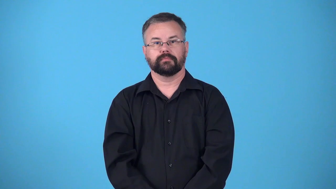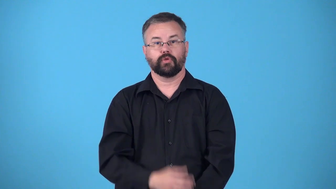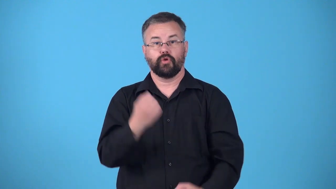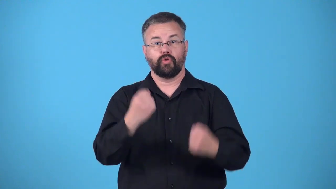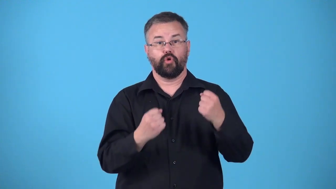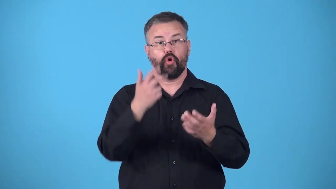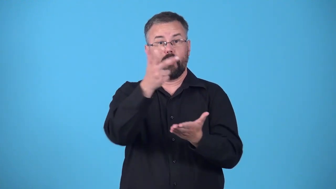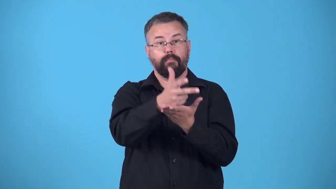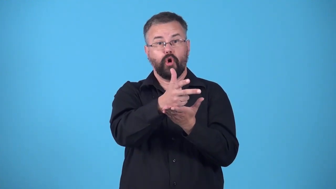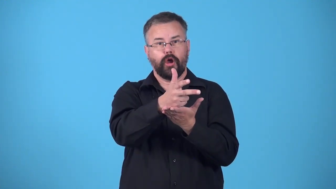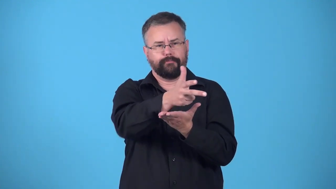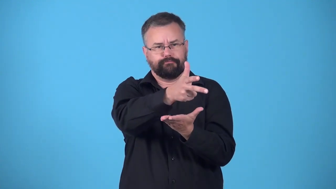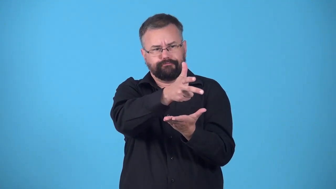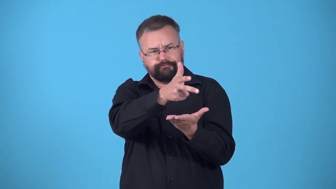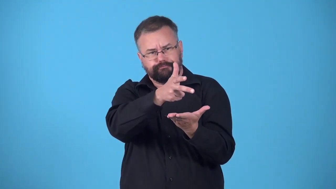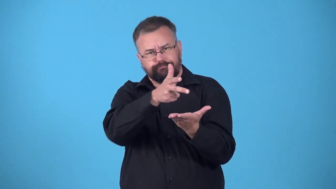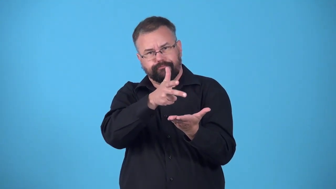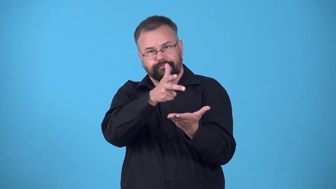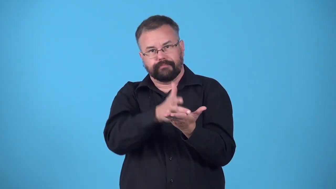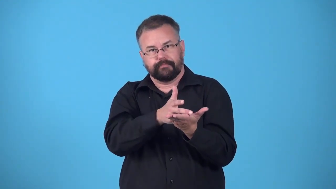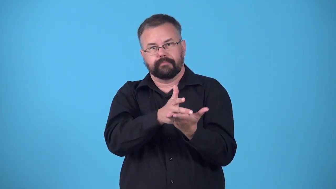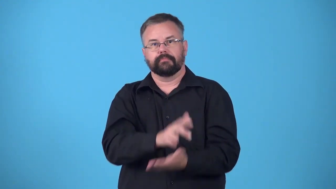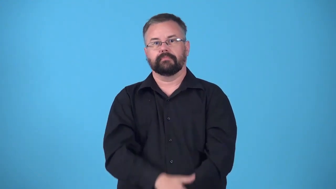back in,back into